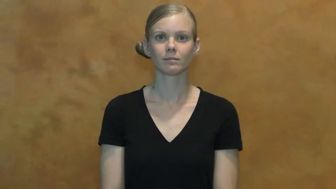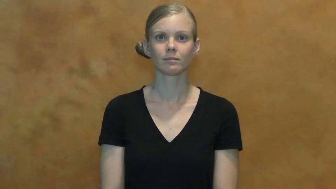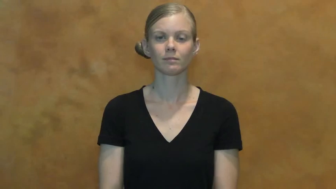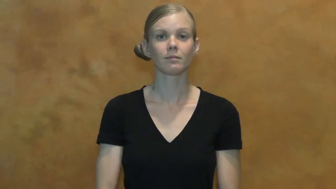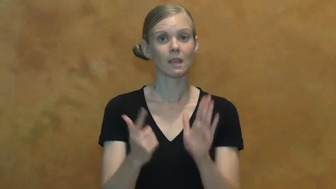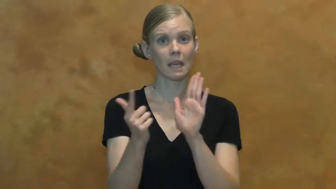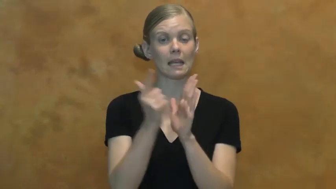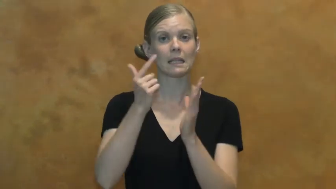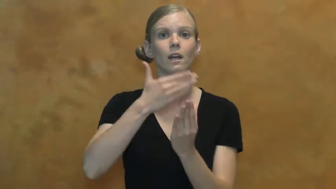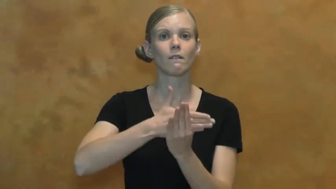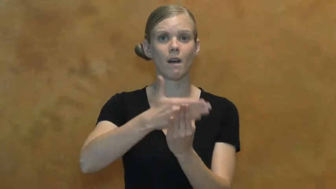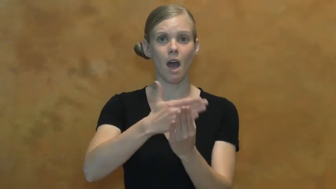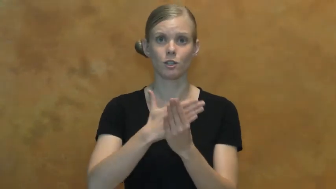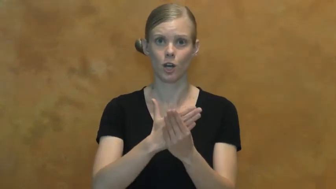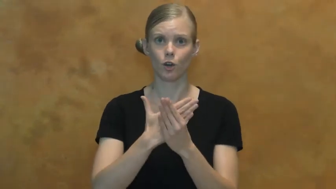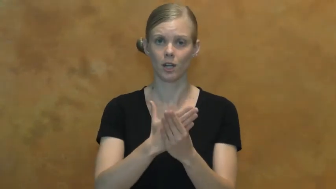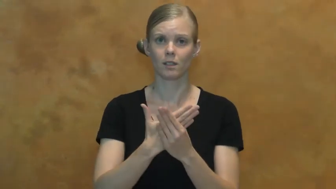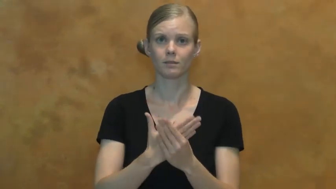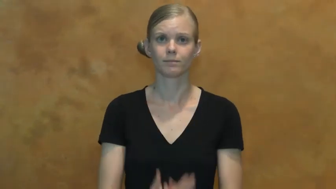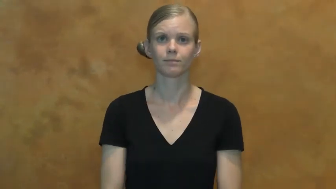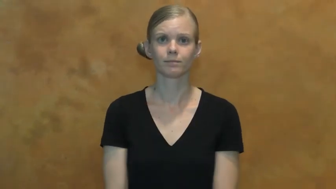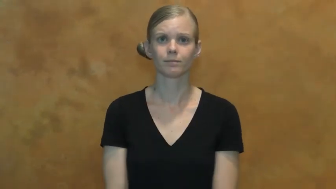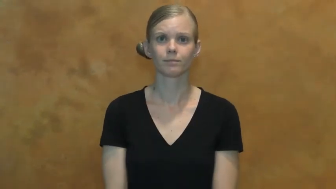illegal file sharing